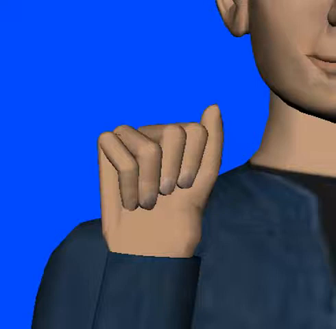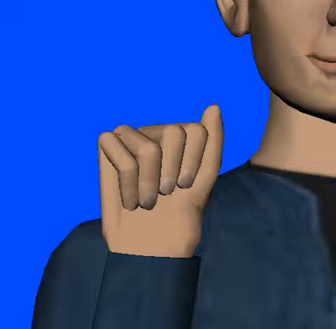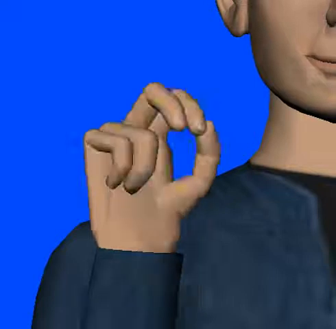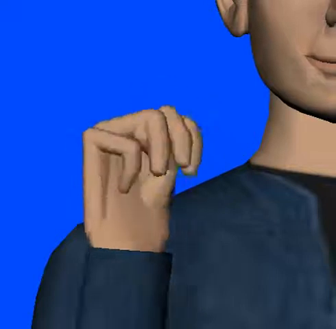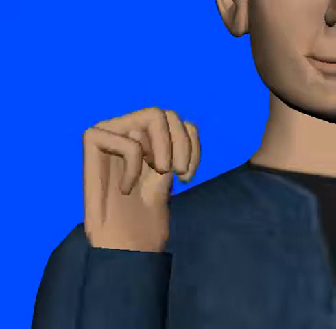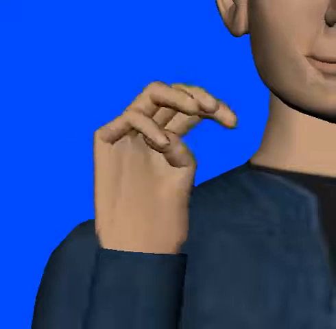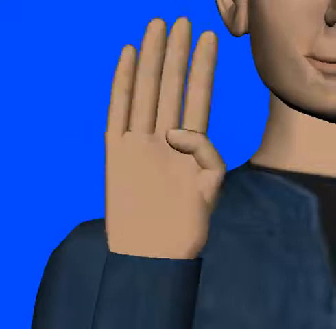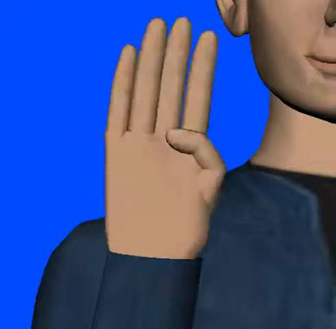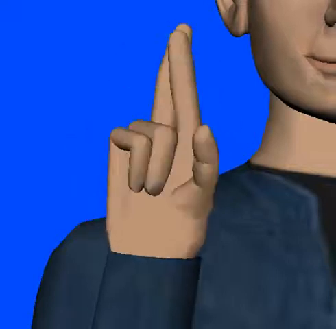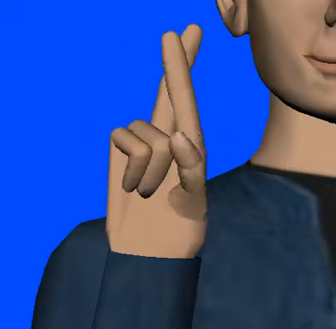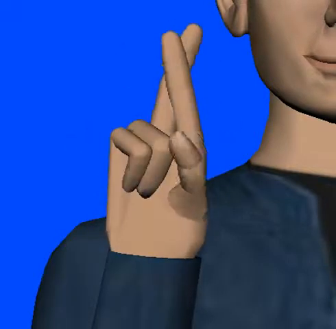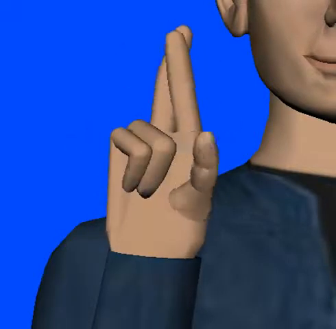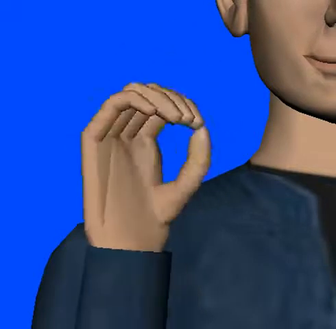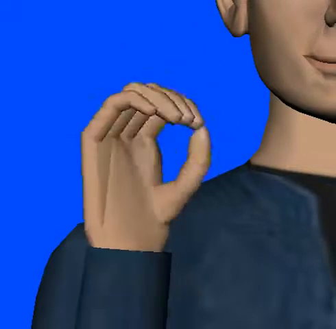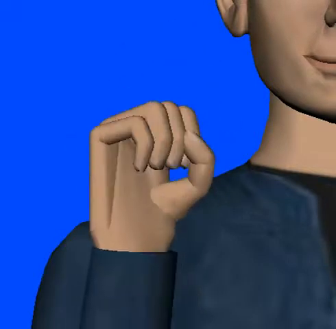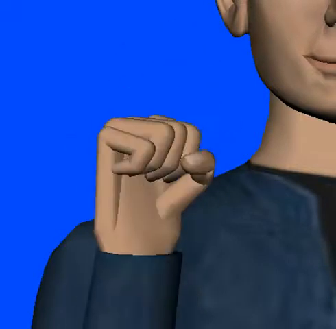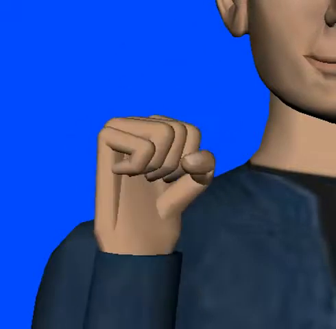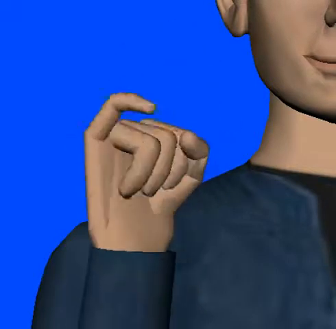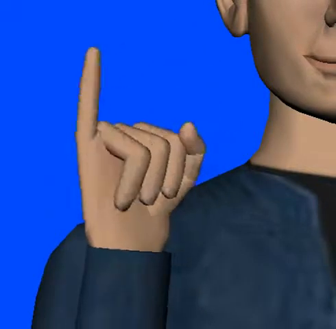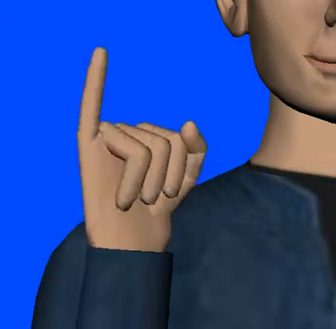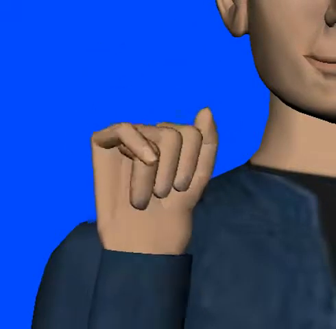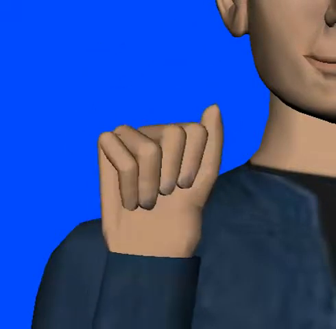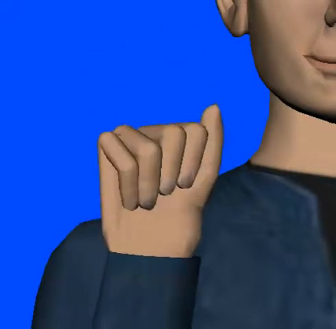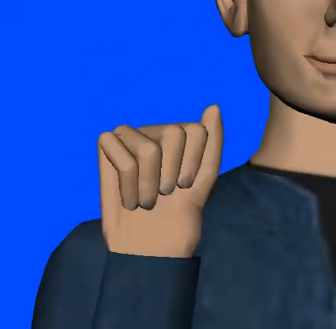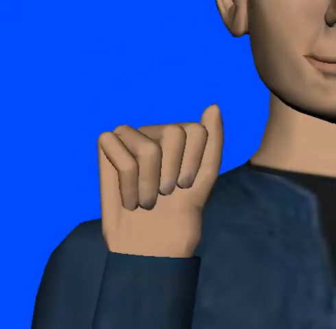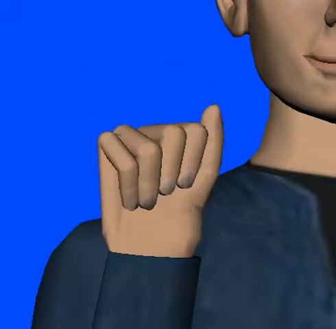ambrosia-food,plant